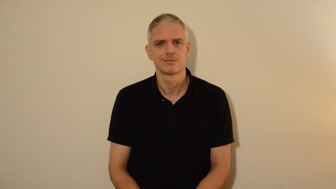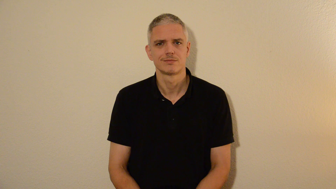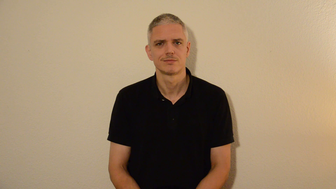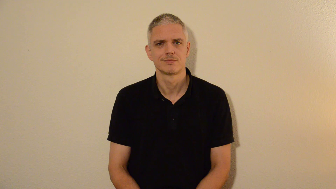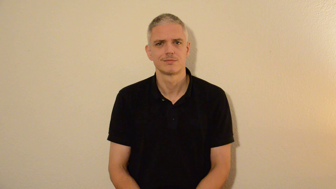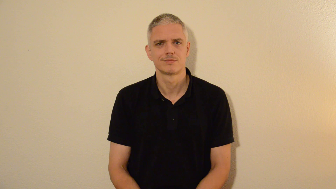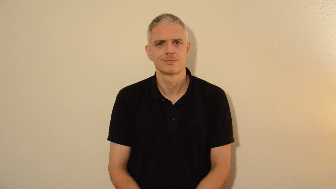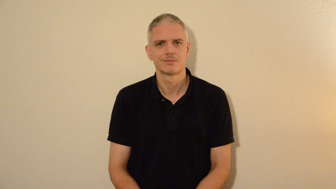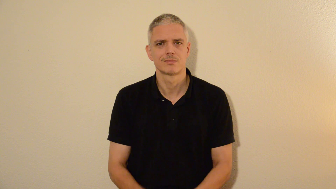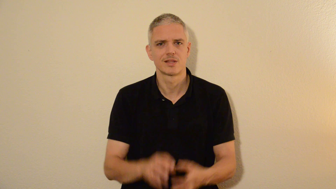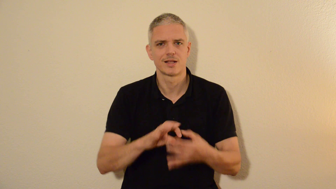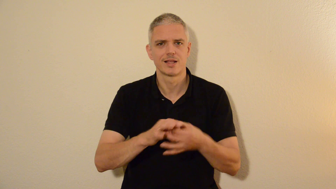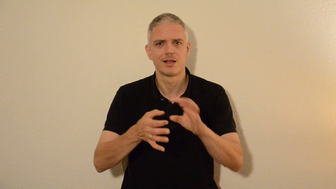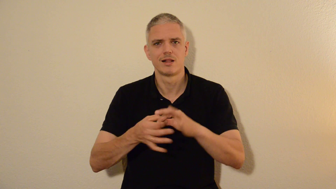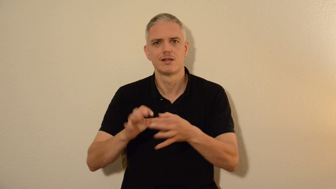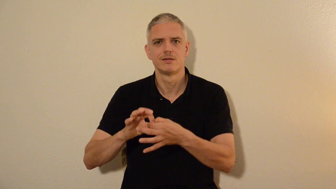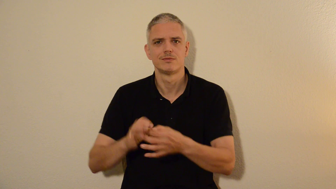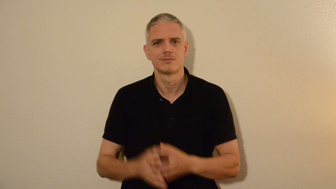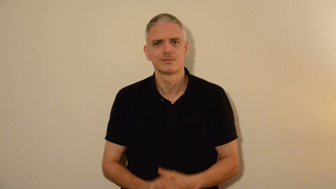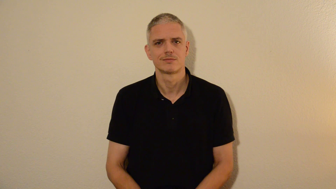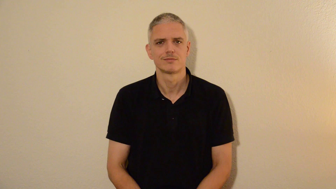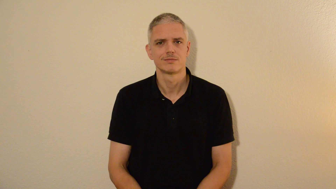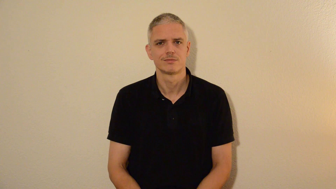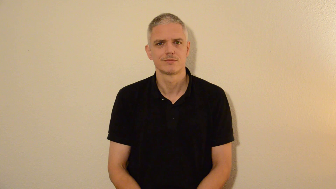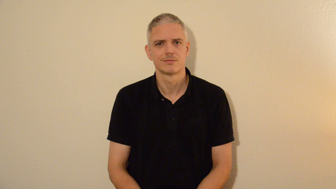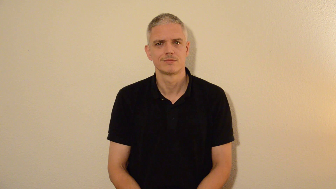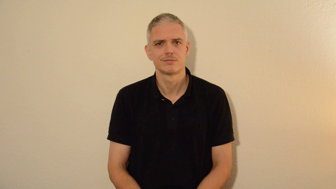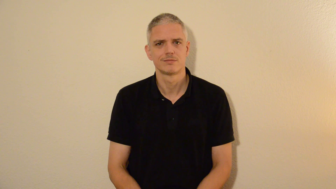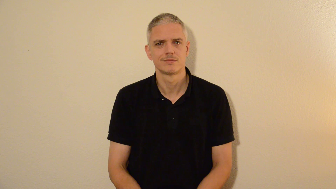chain